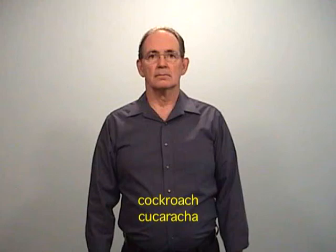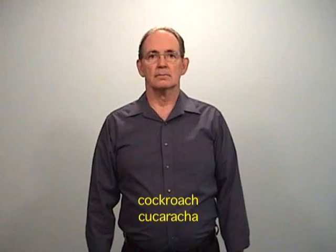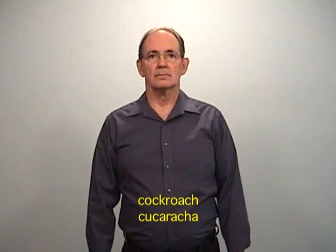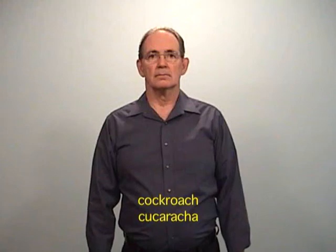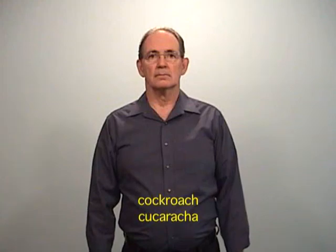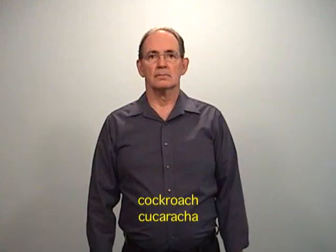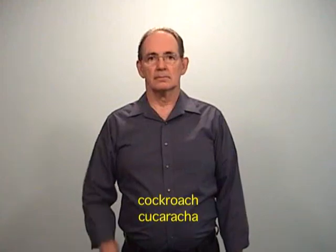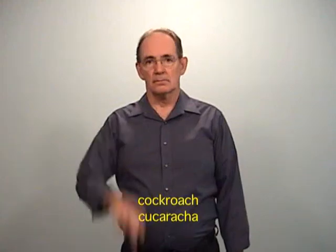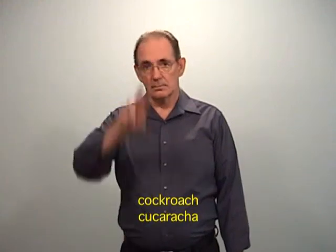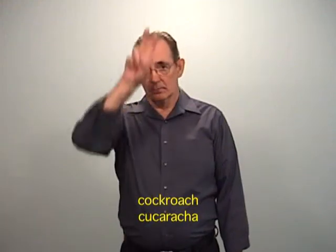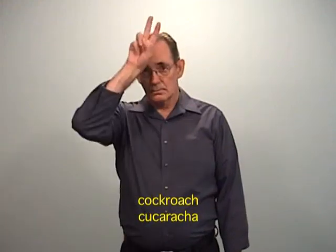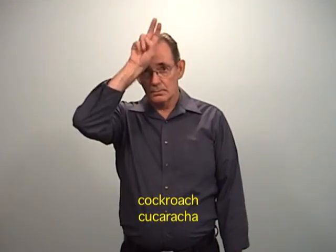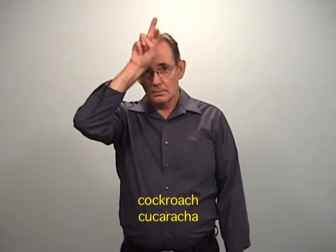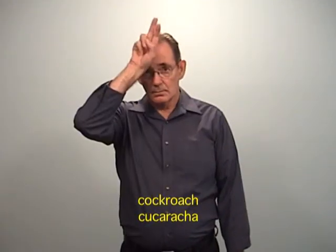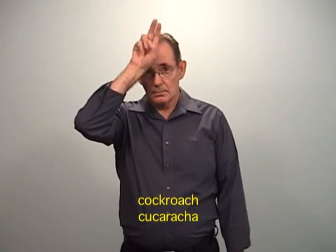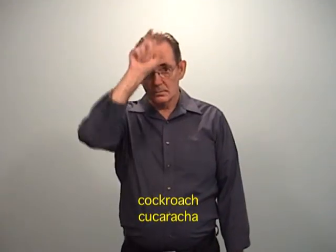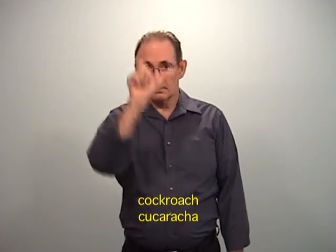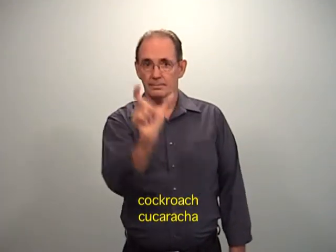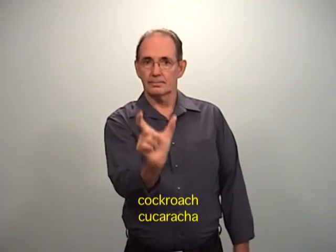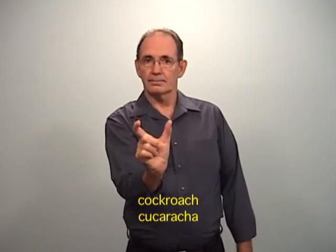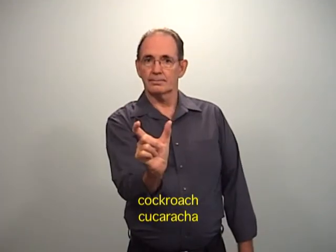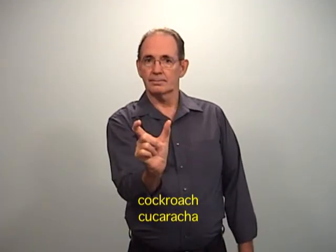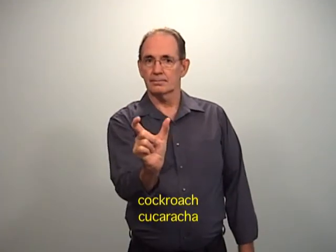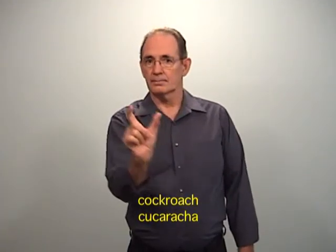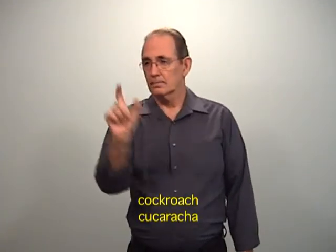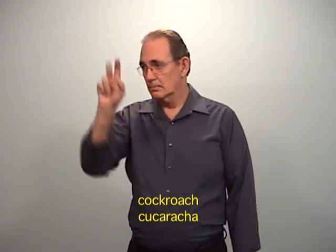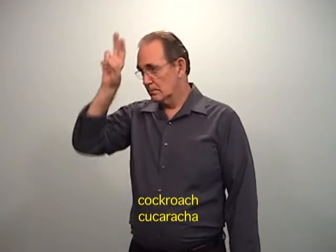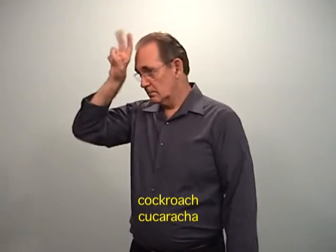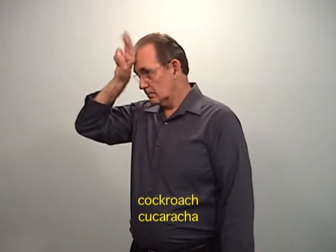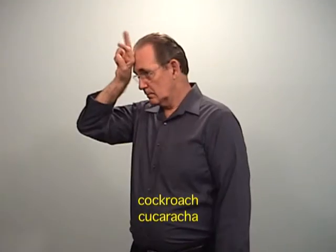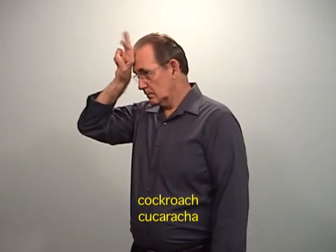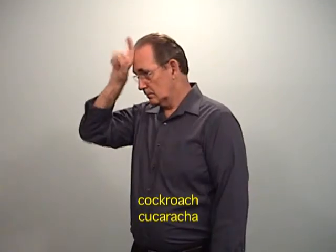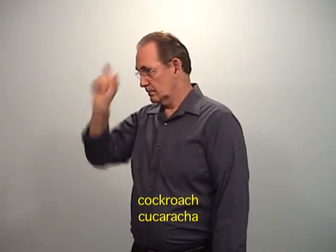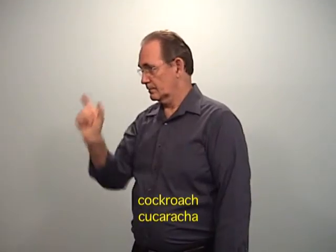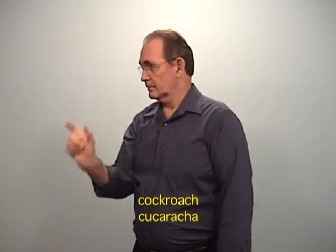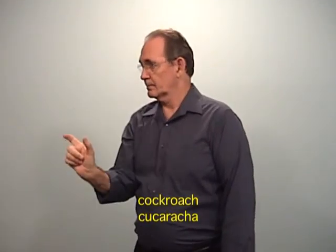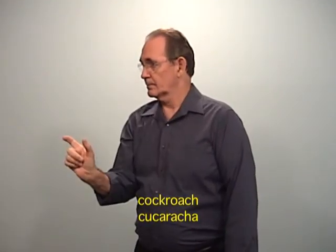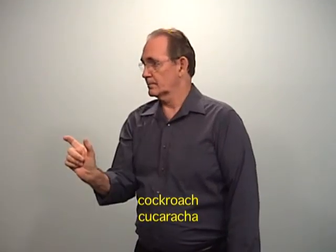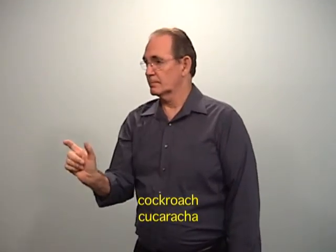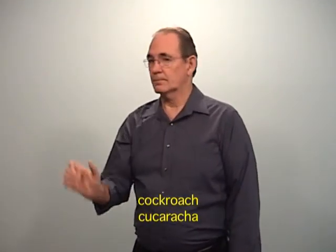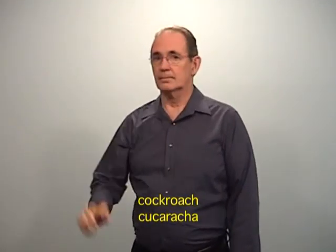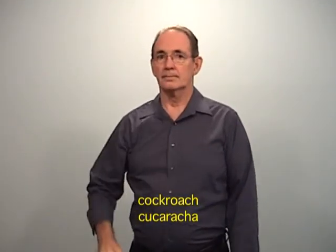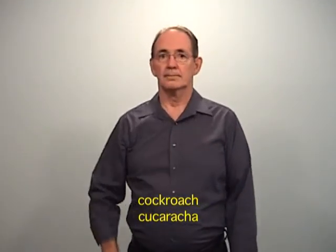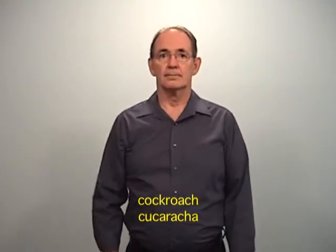Cockroach